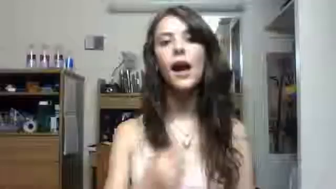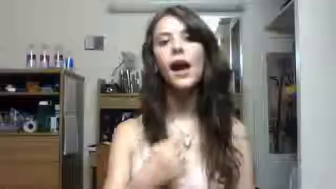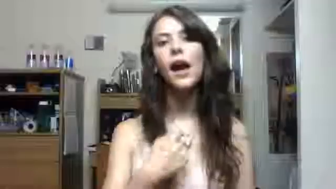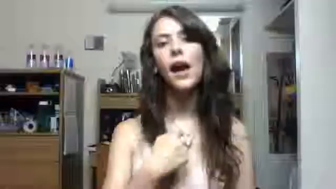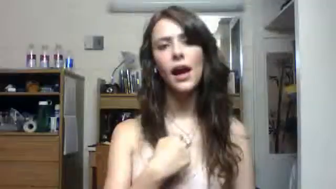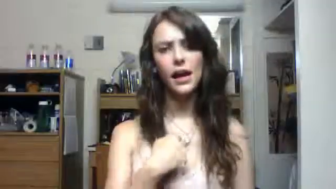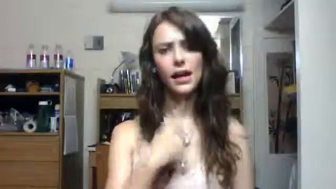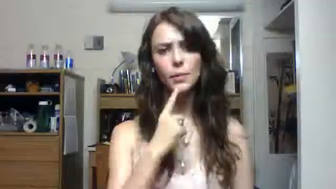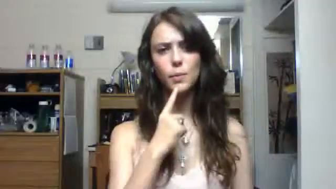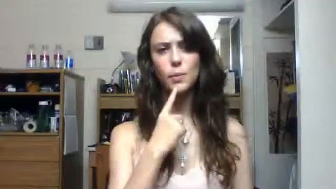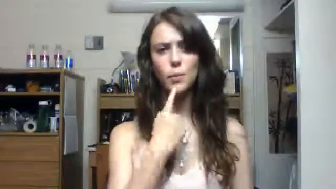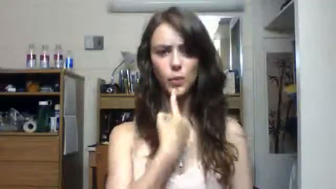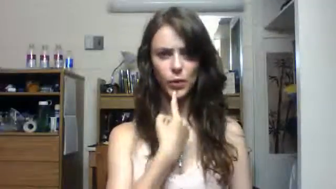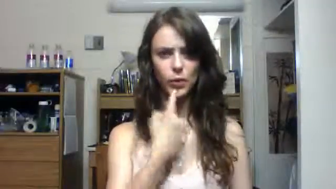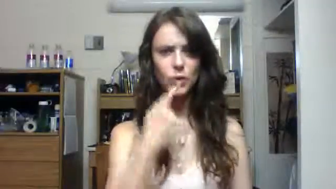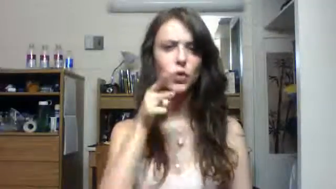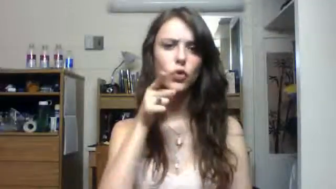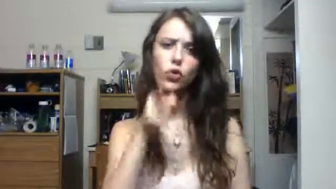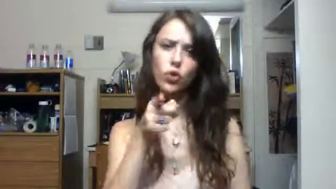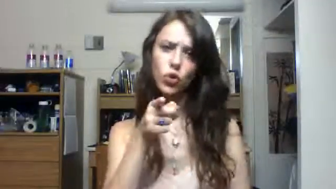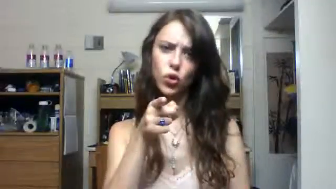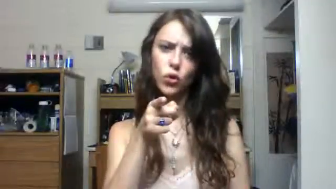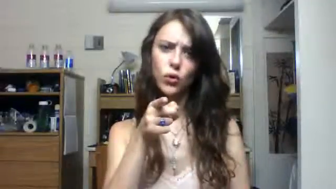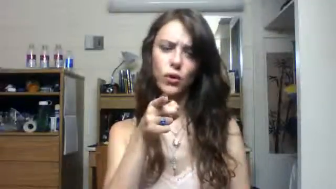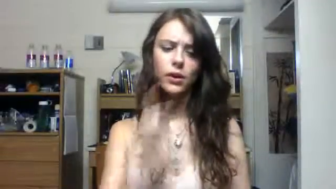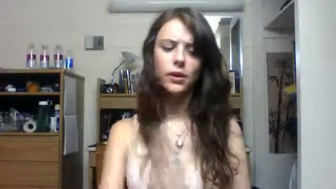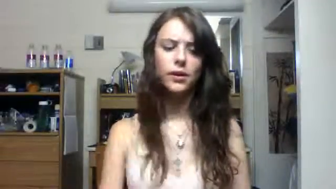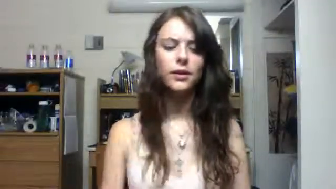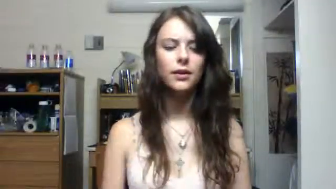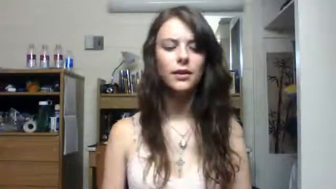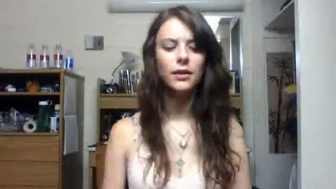I miss you